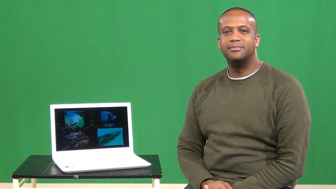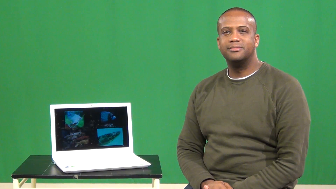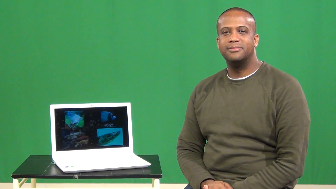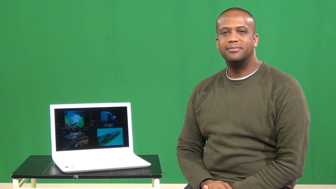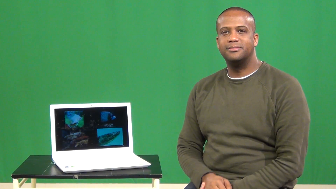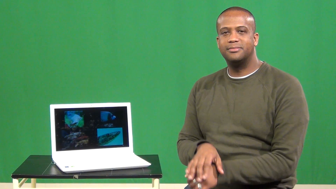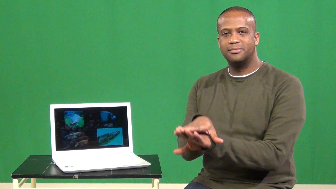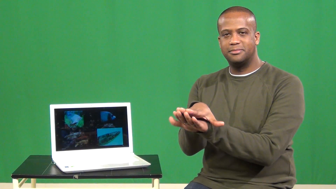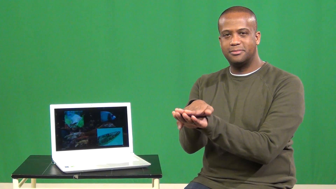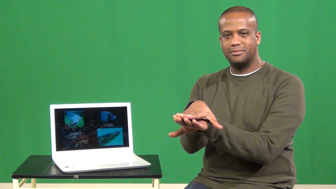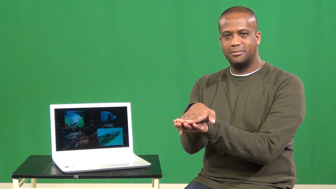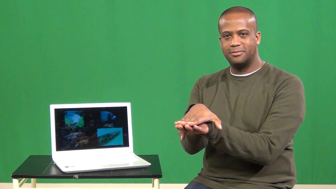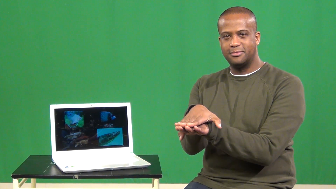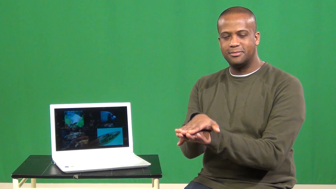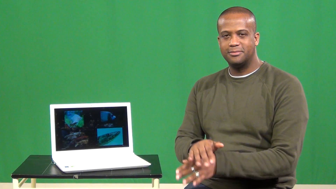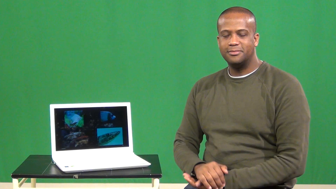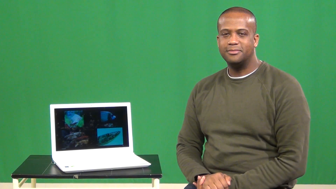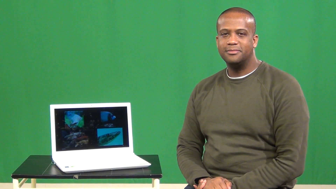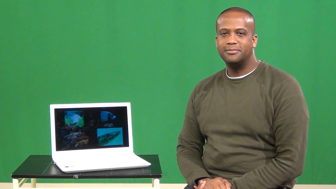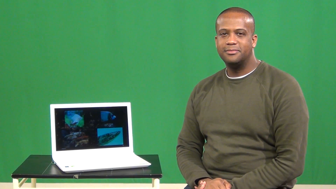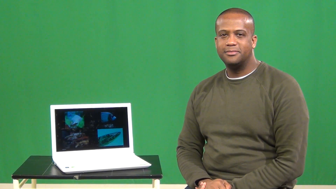fish